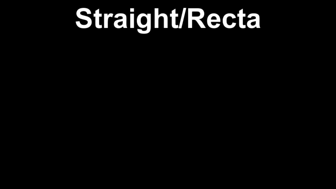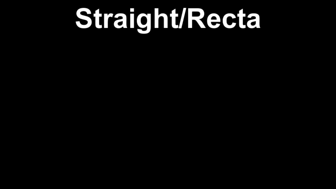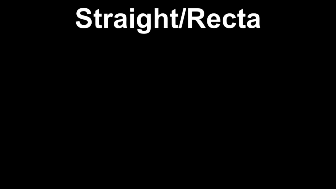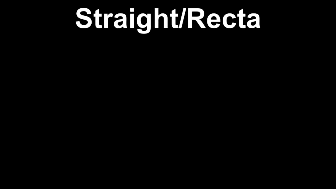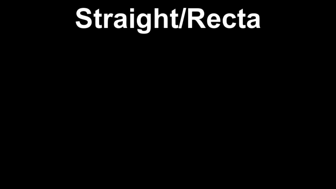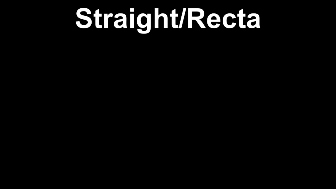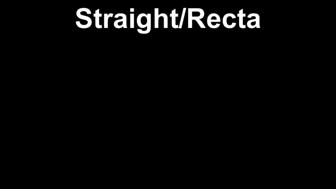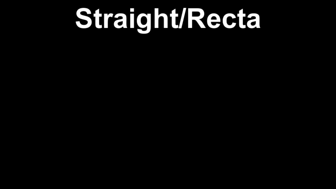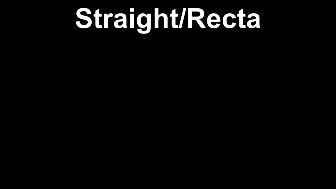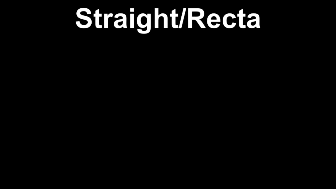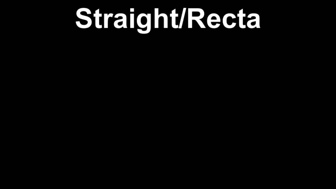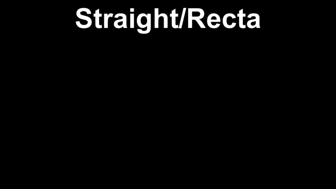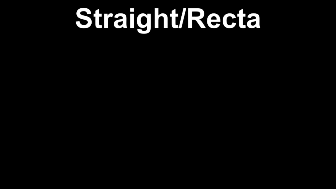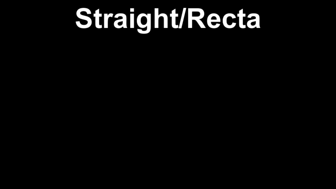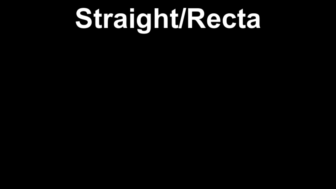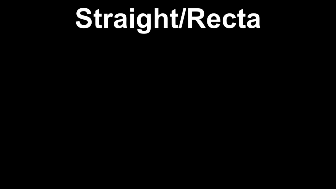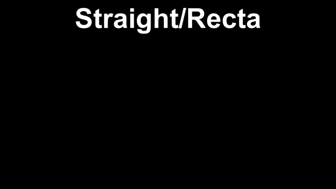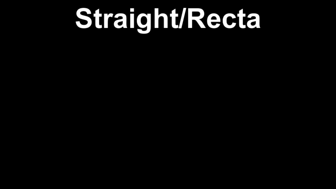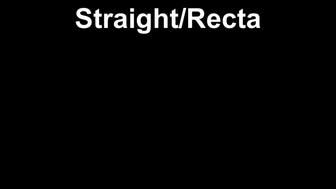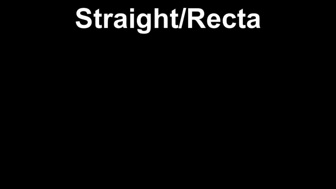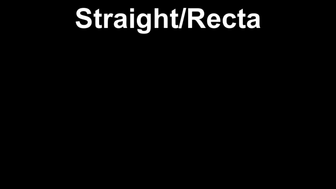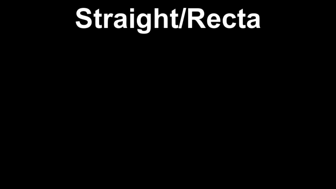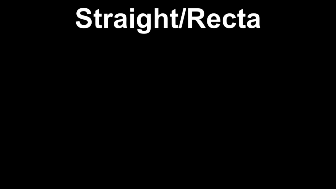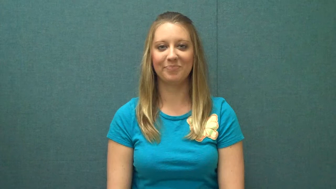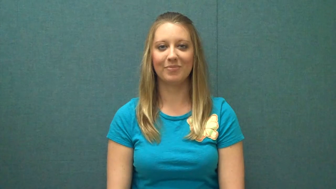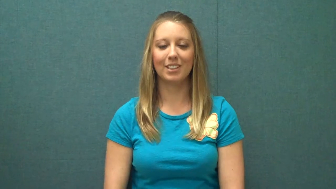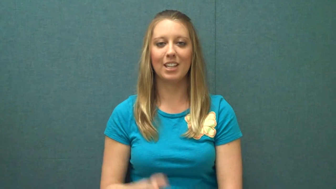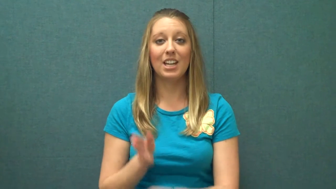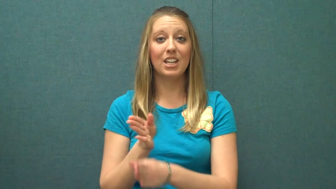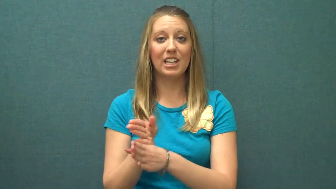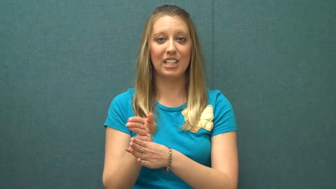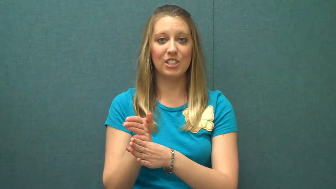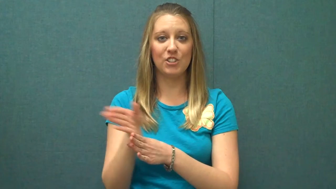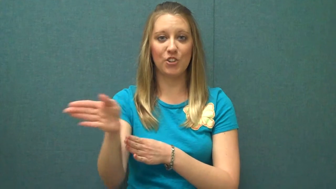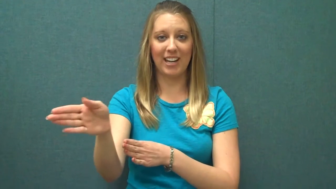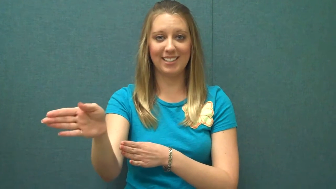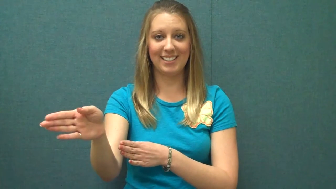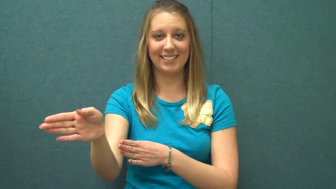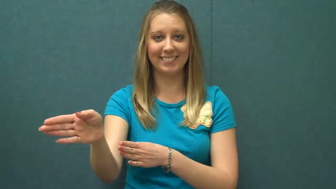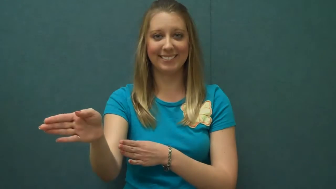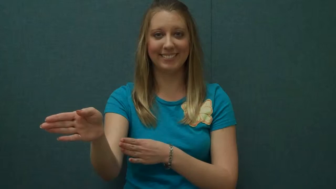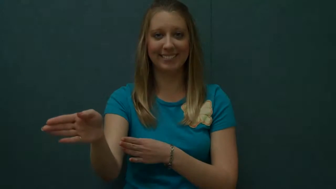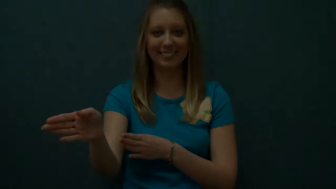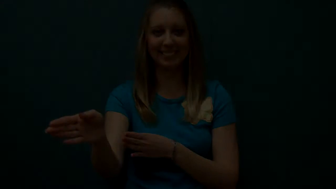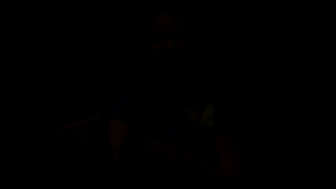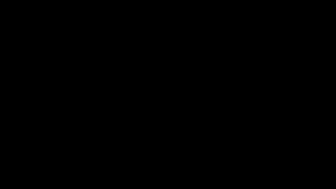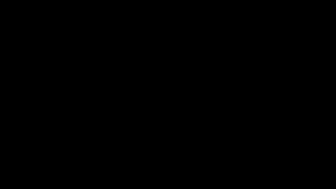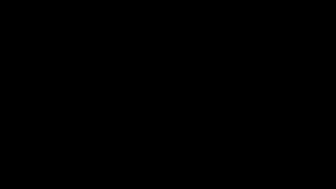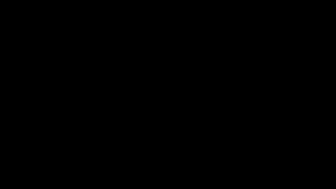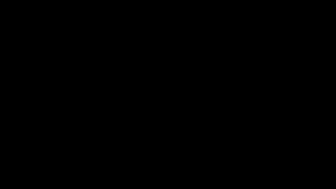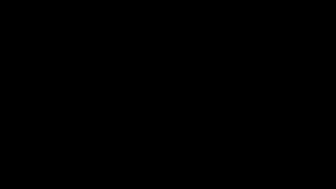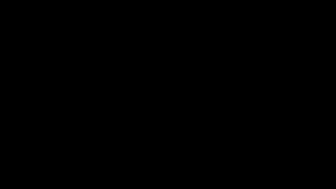Straight